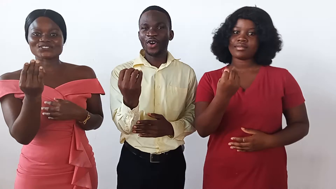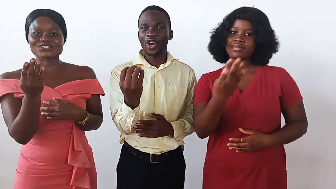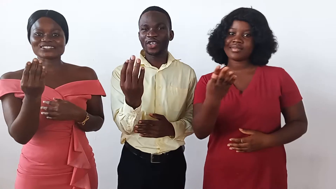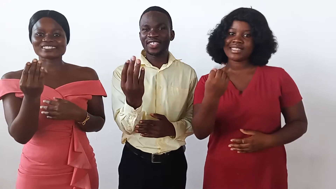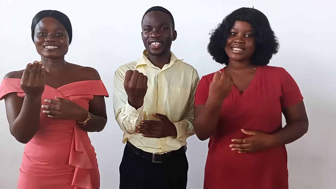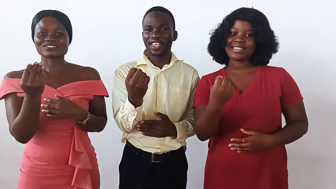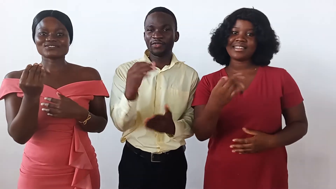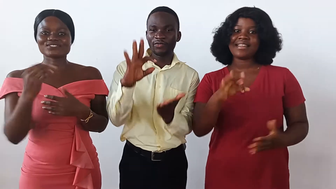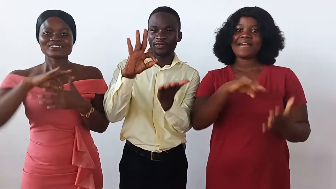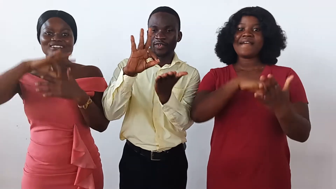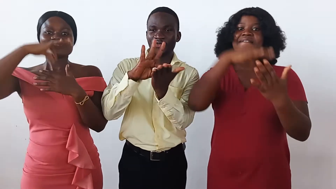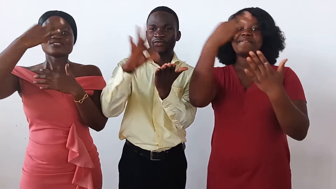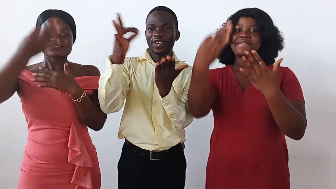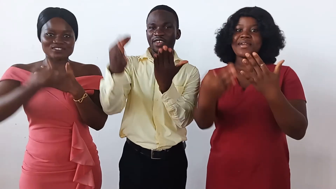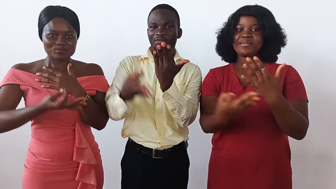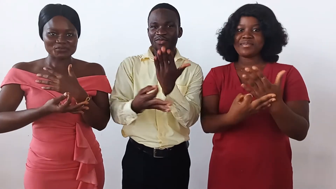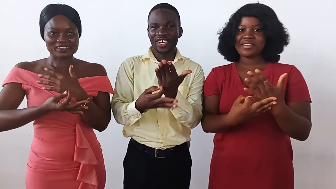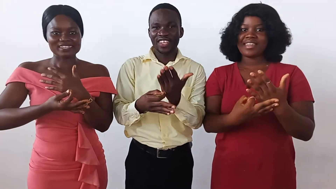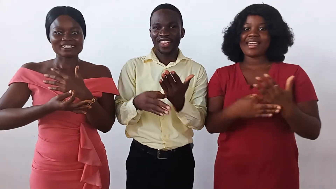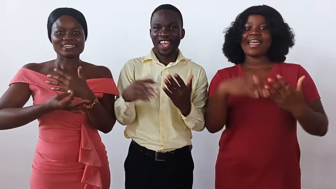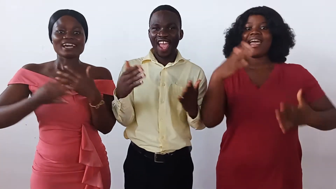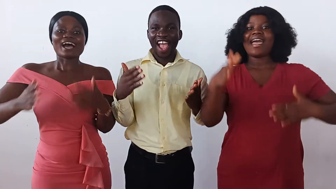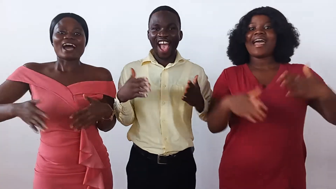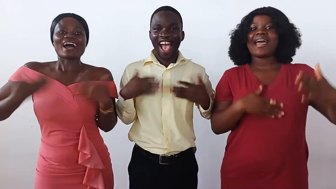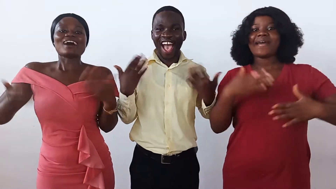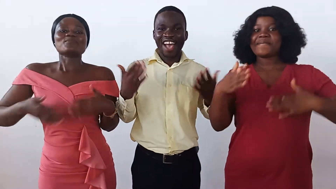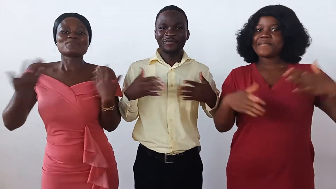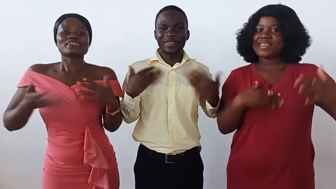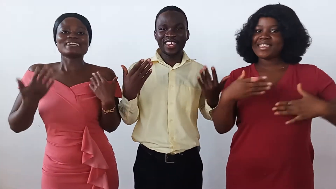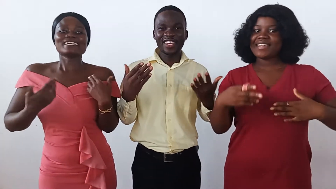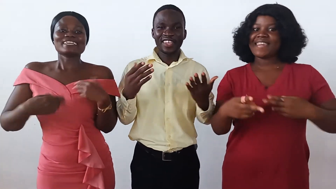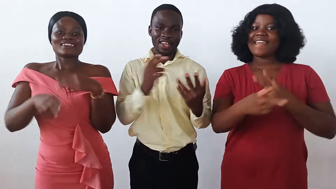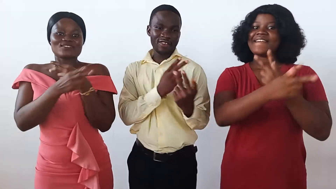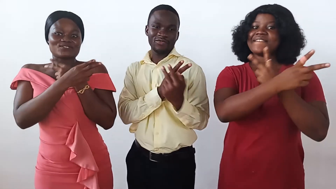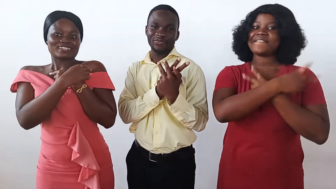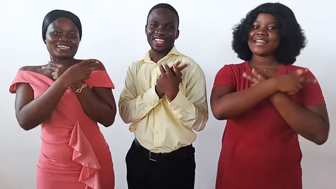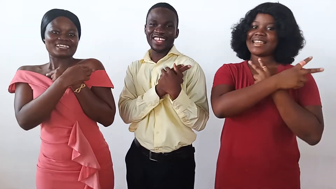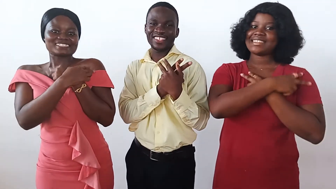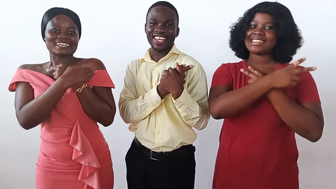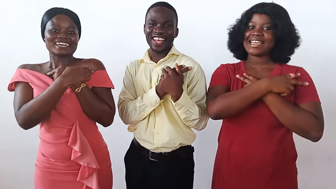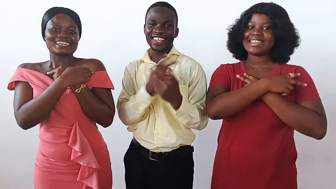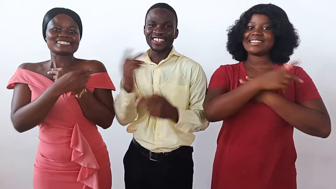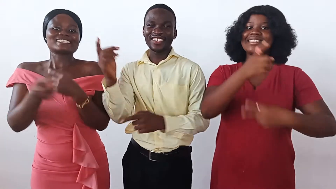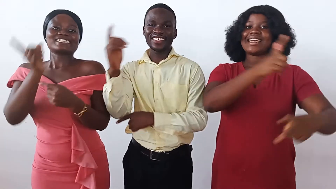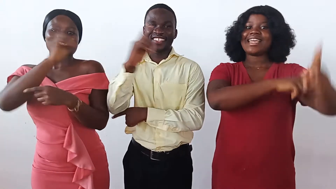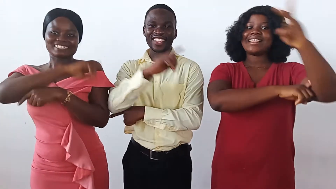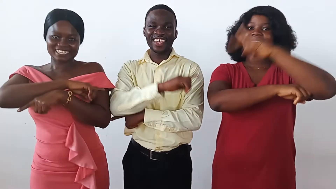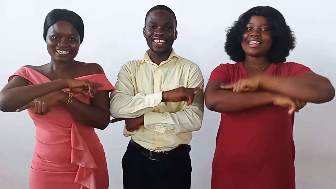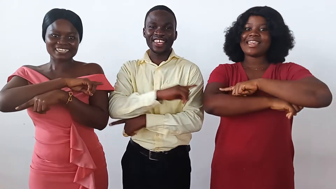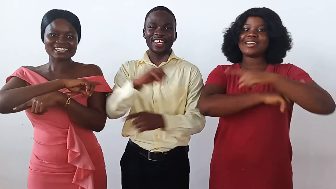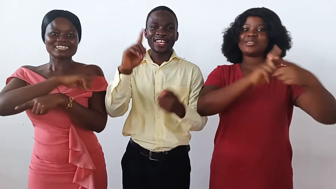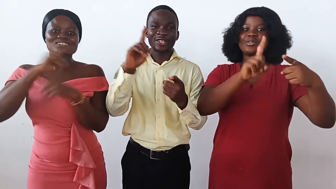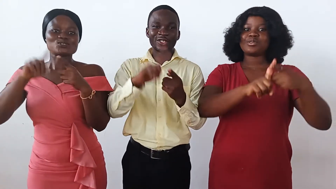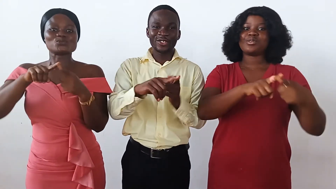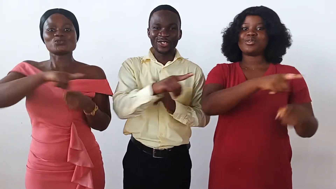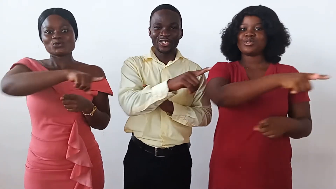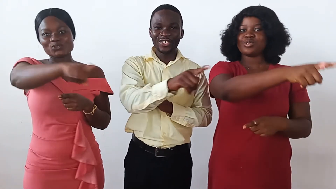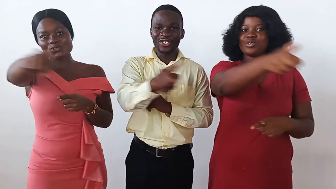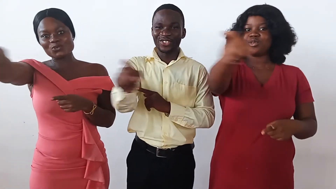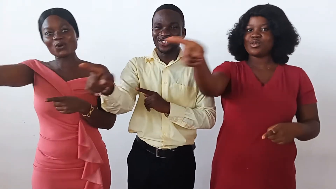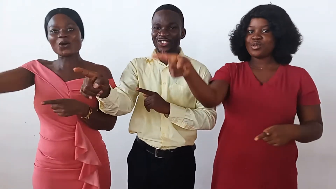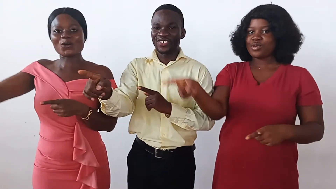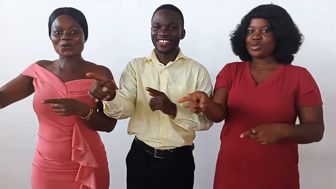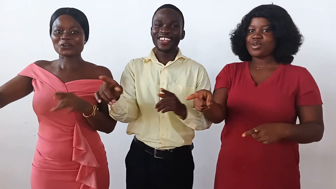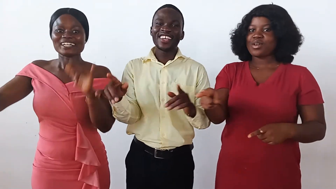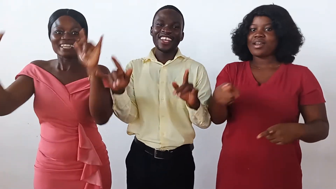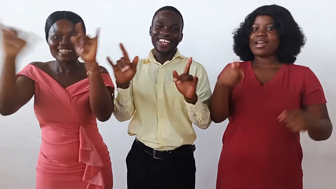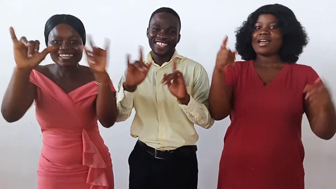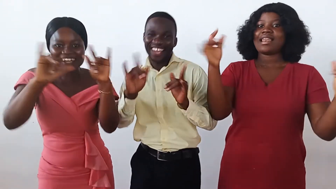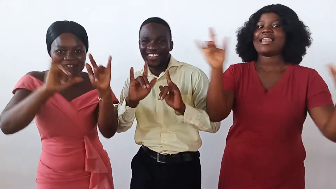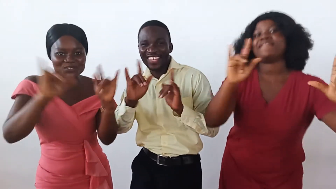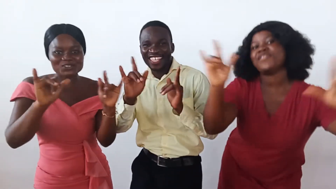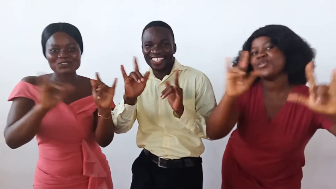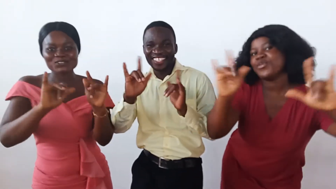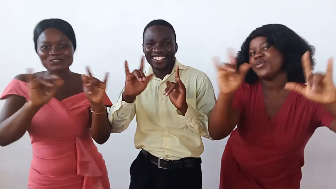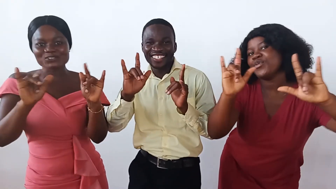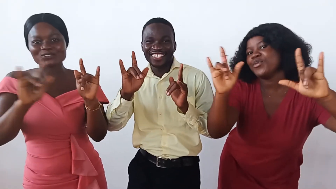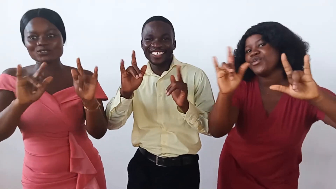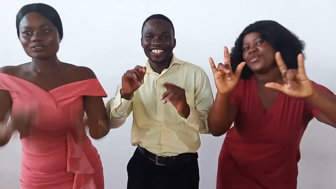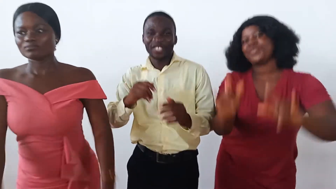Happy Valentine's Day